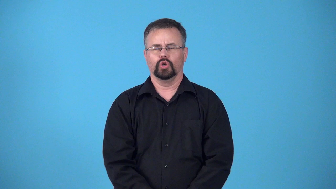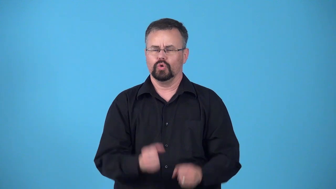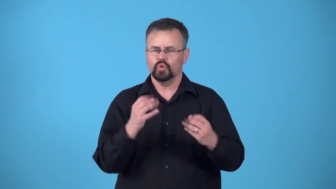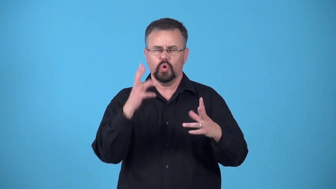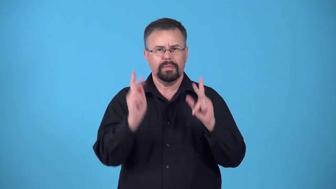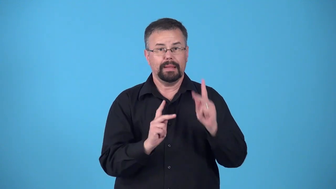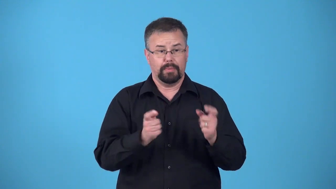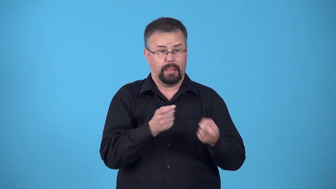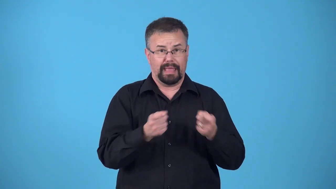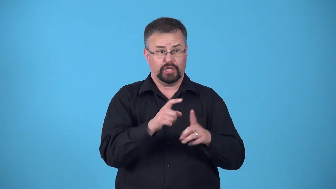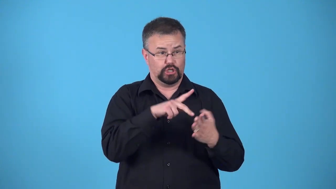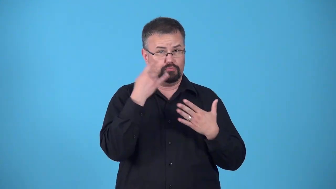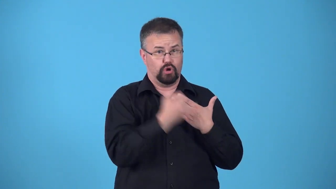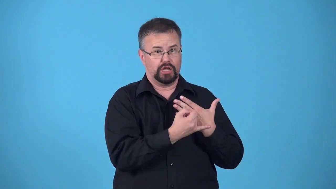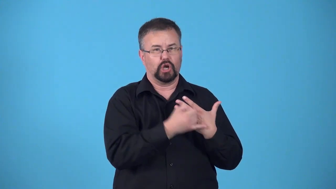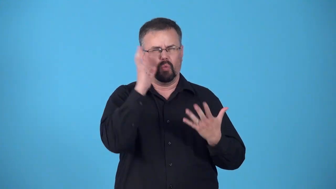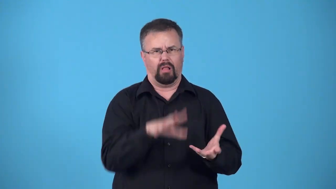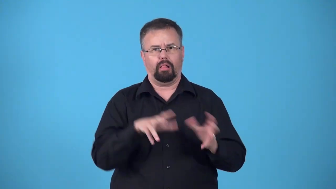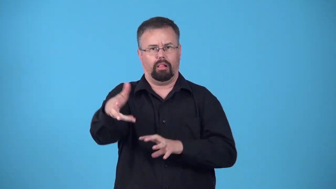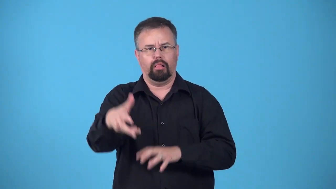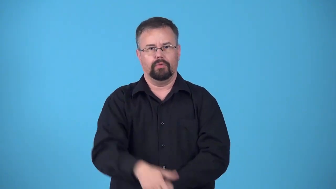too many cooks spoil the broth